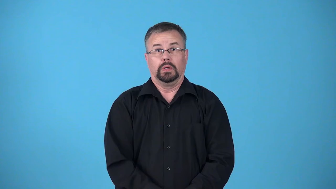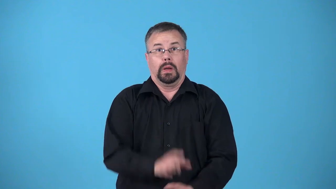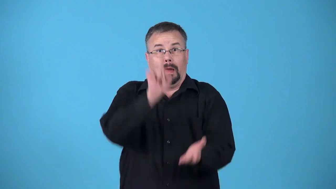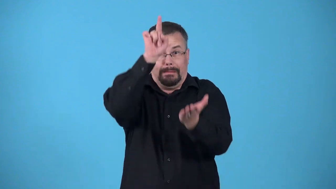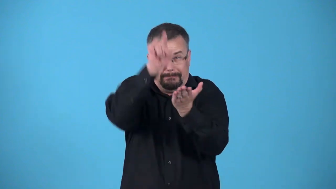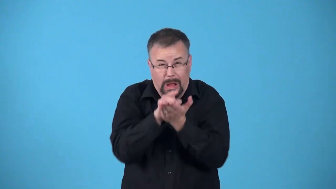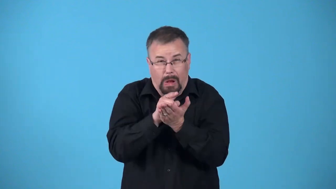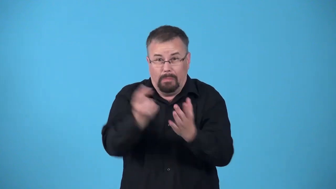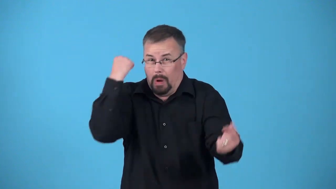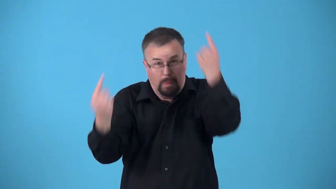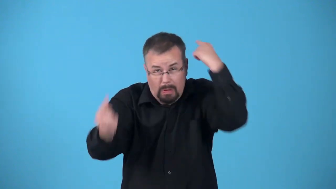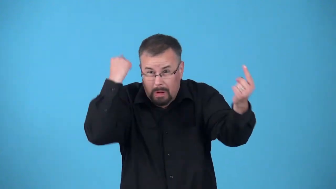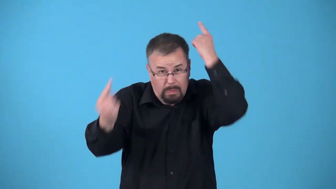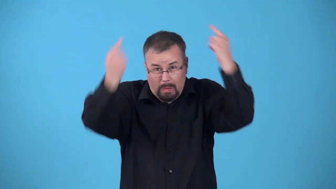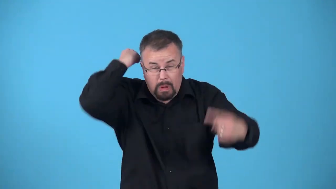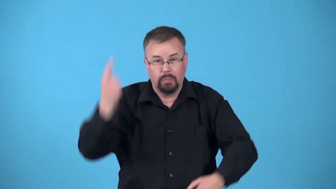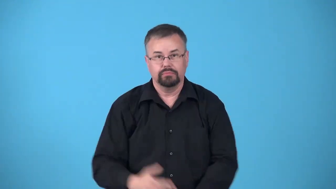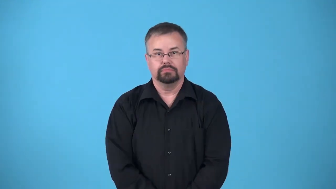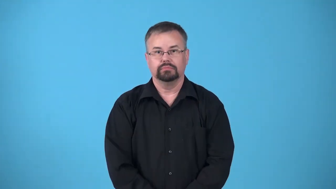hit the deck, hit the dirt